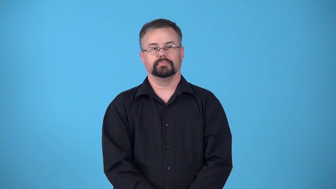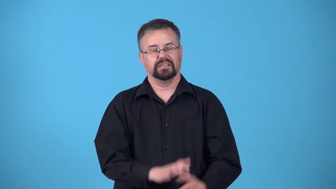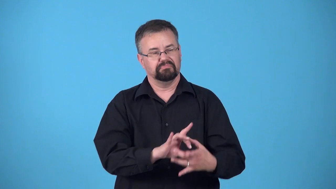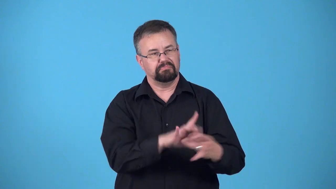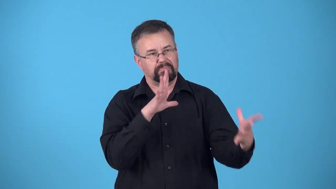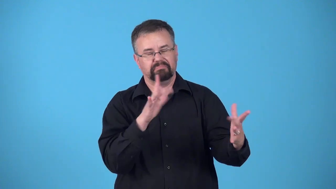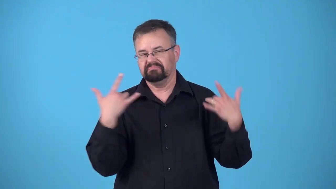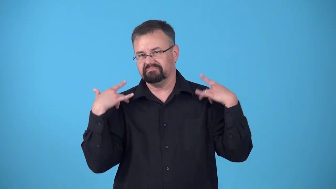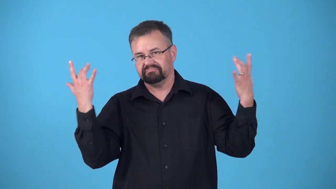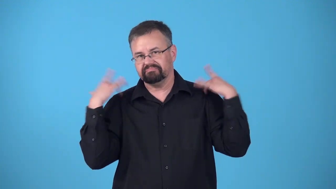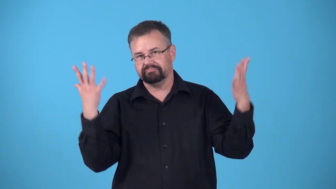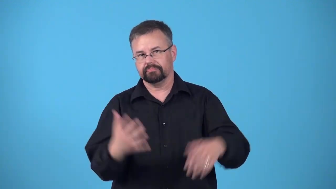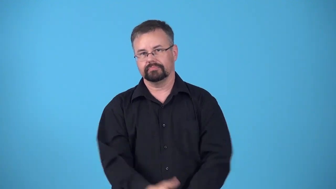wash your hands of something